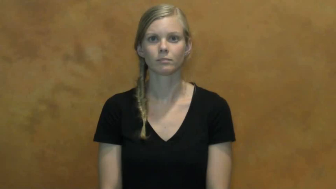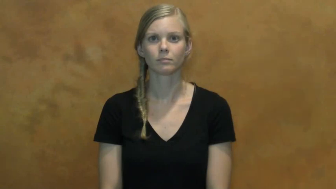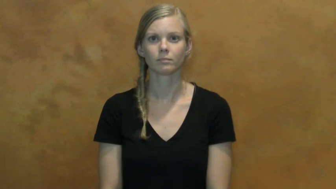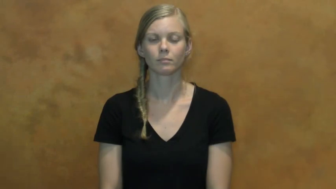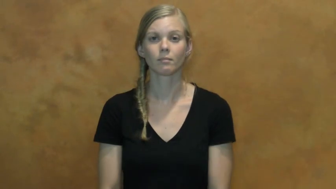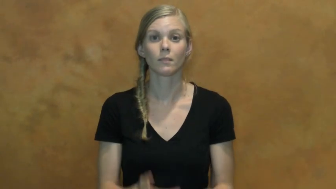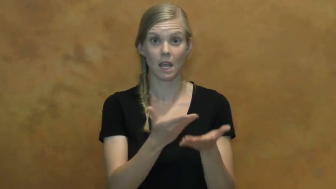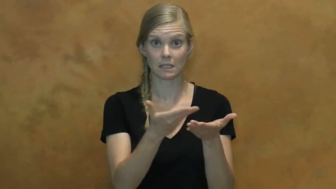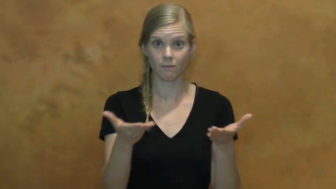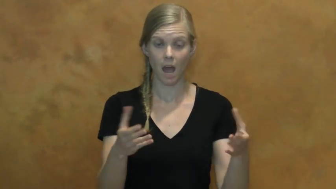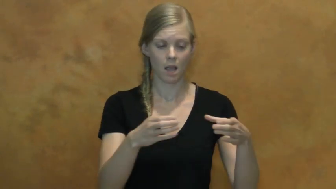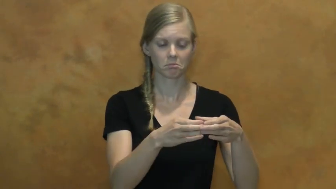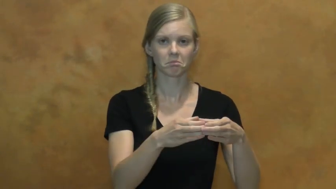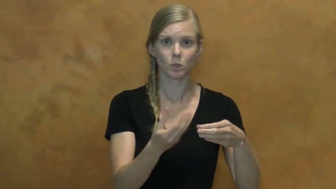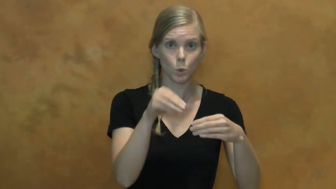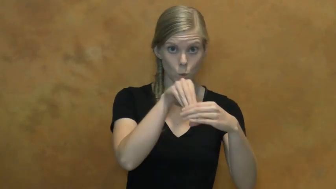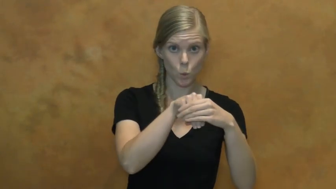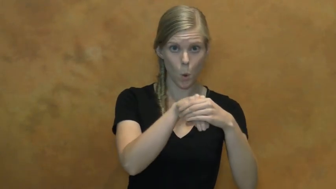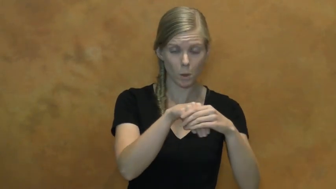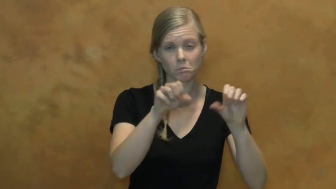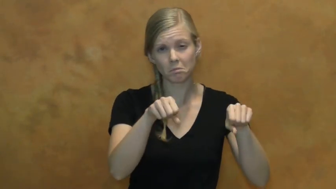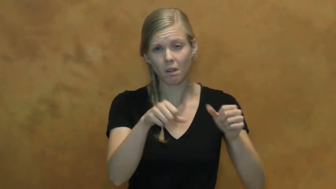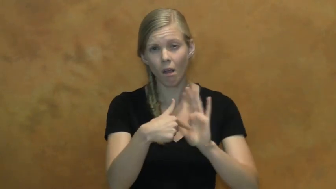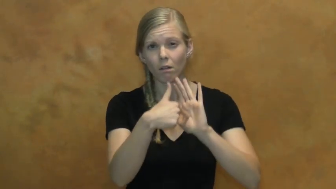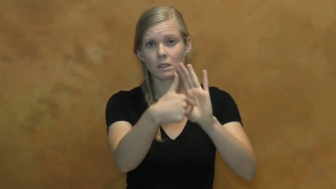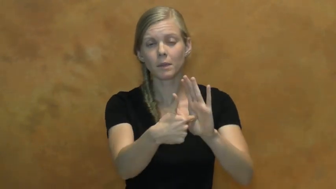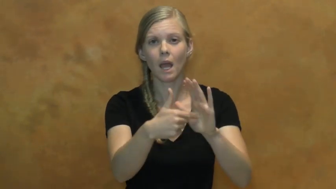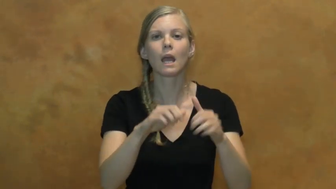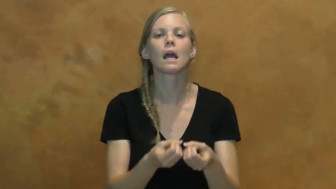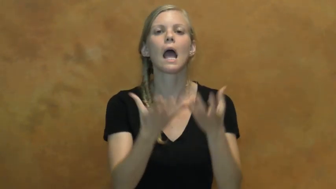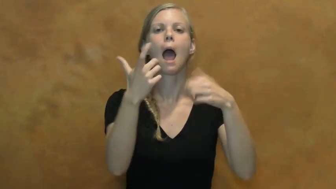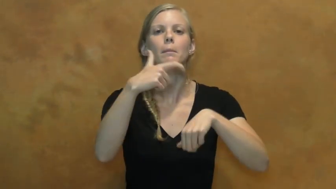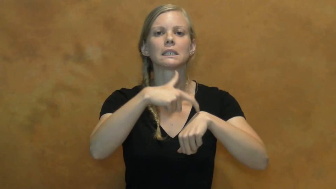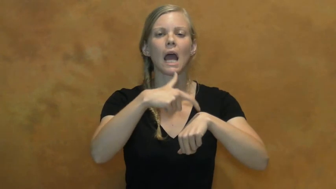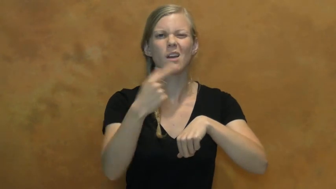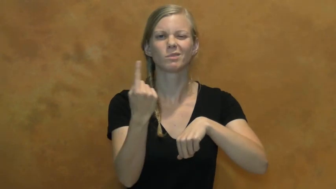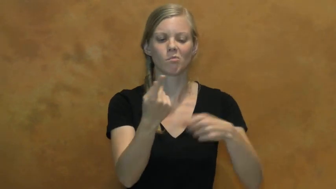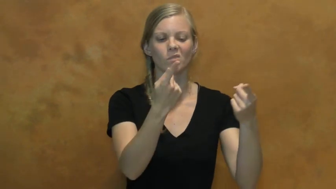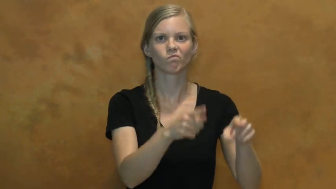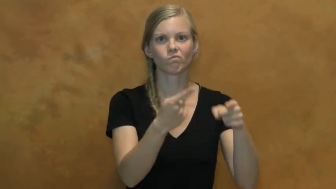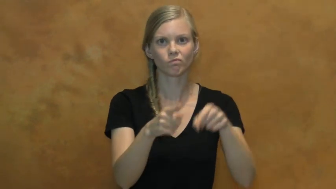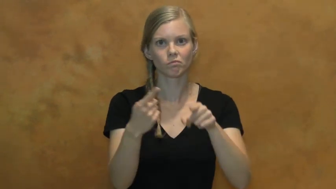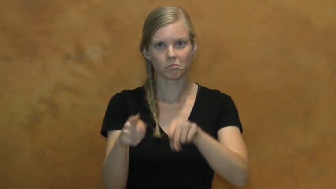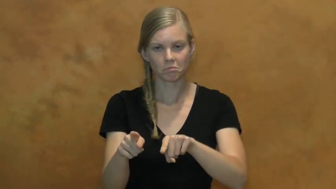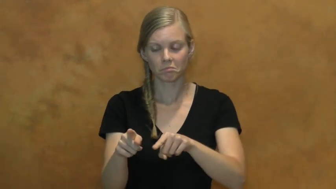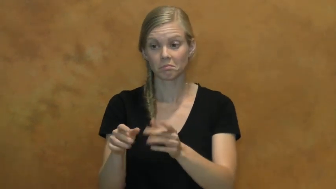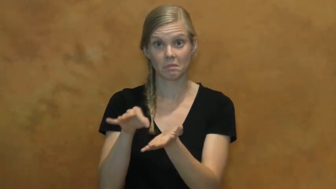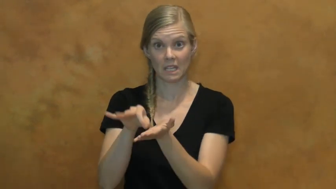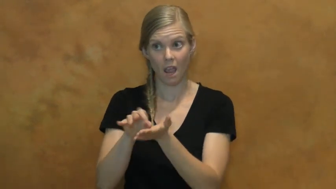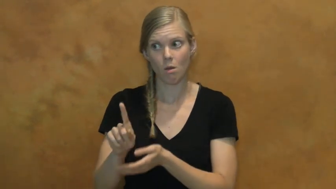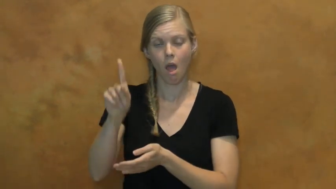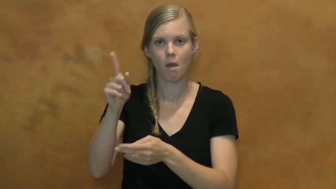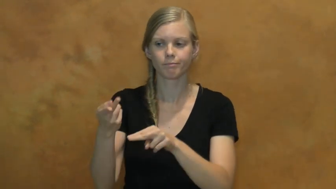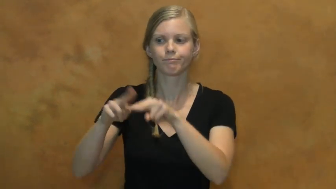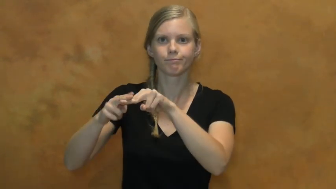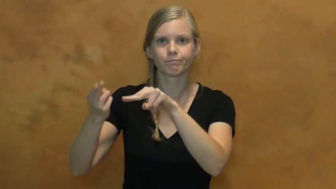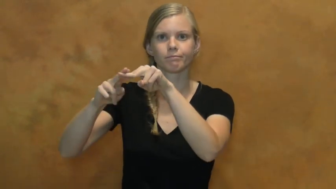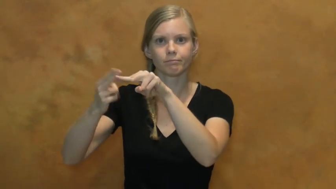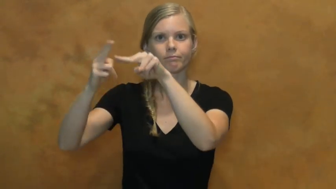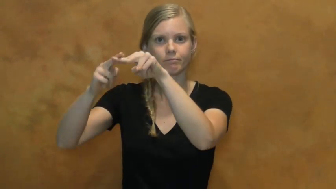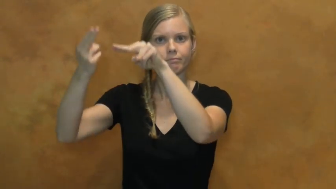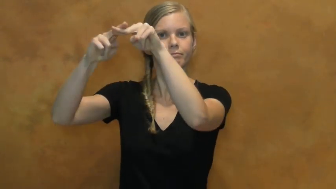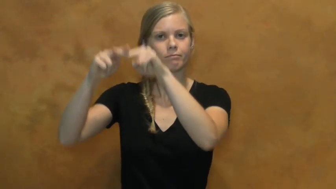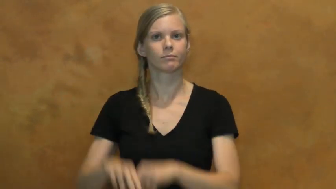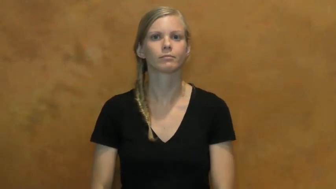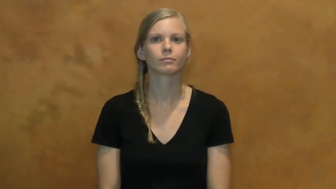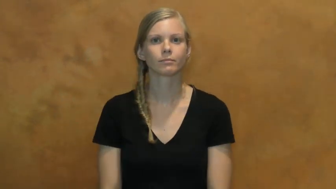up counter